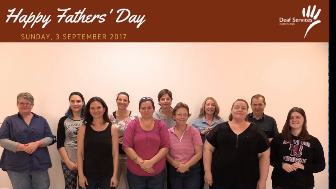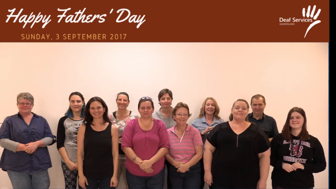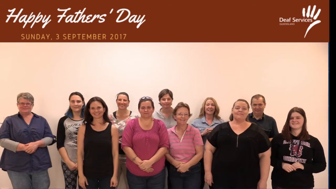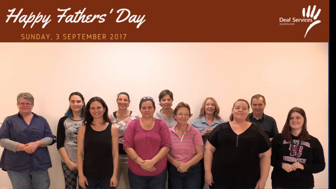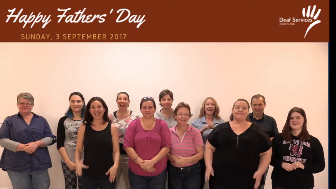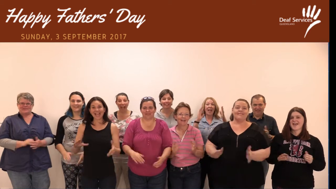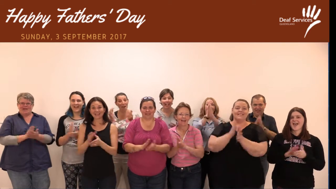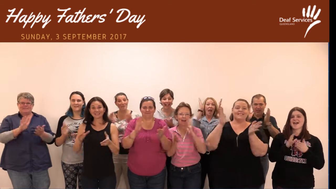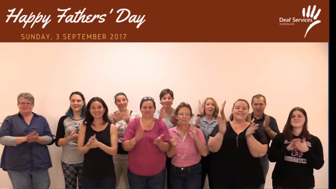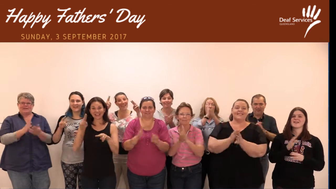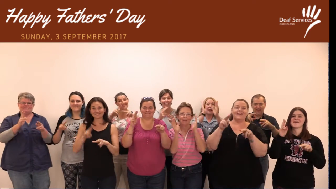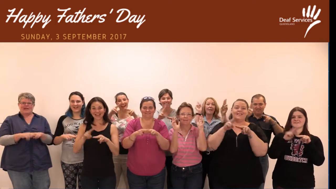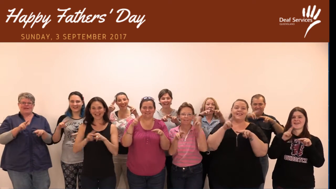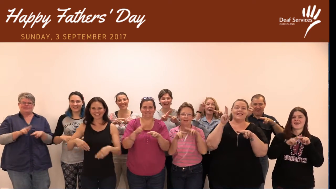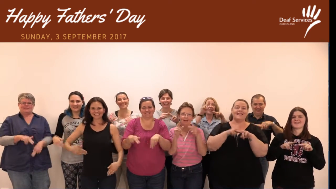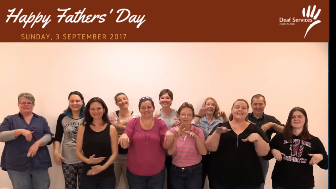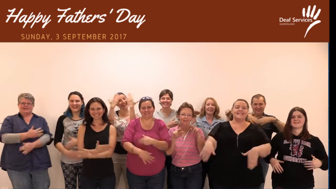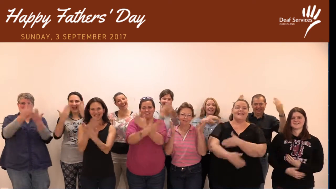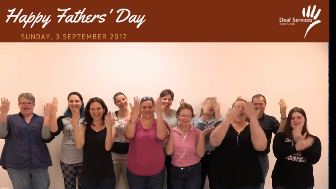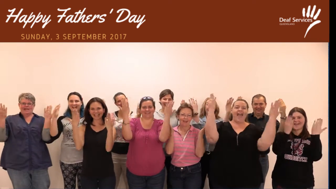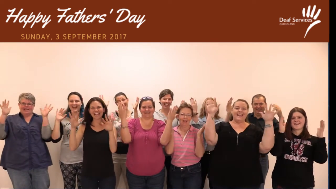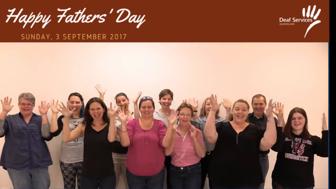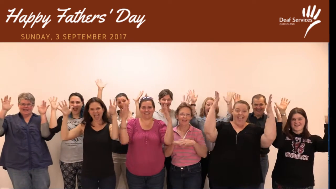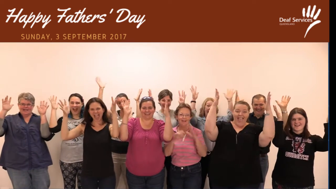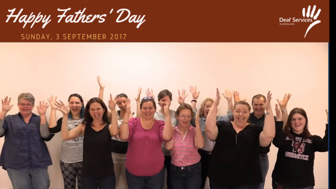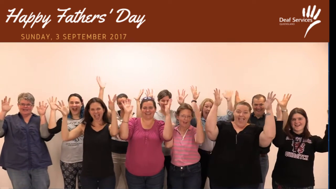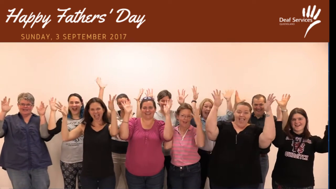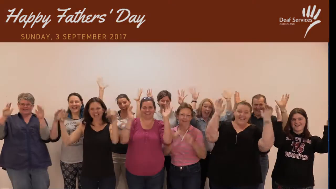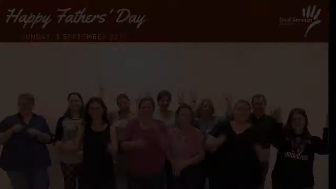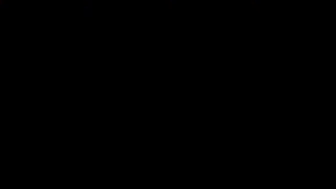Happy Fathers' Day